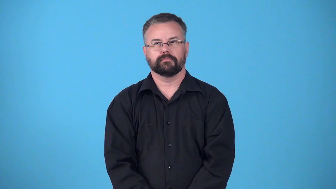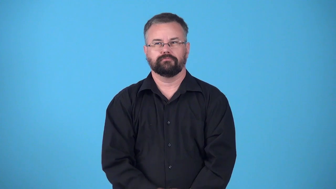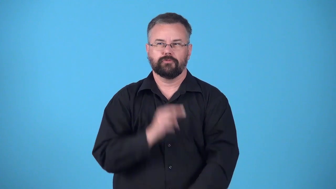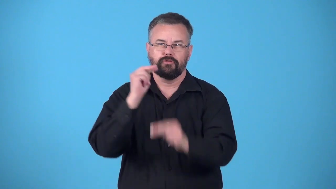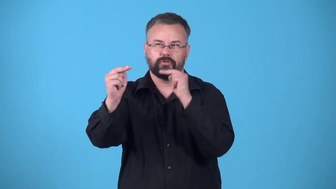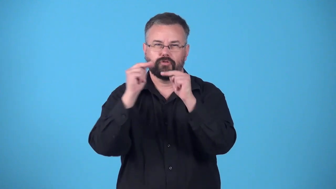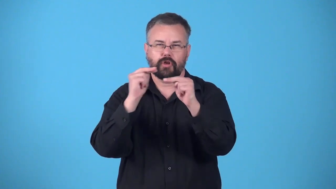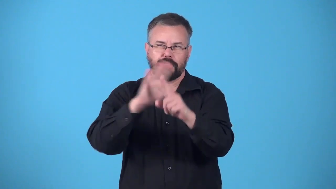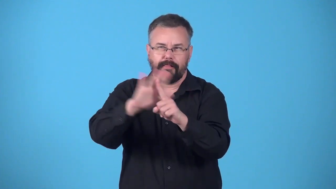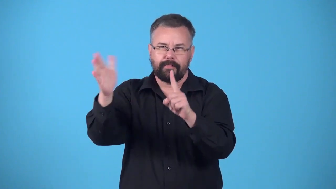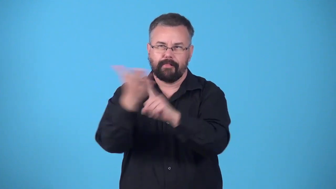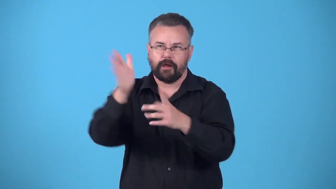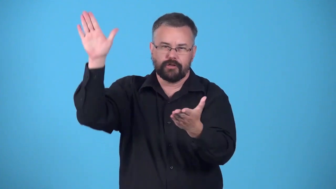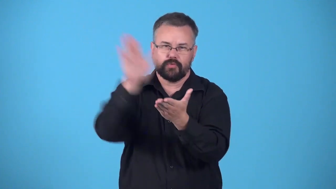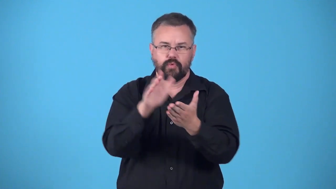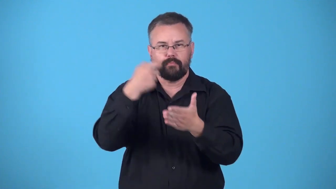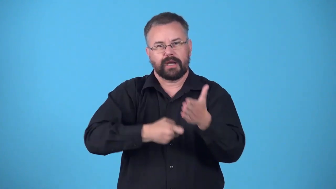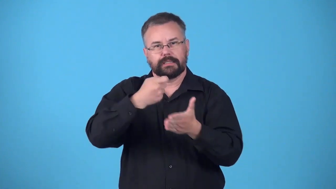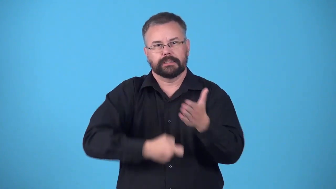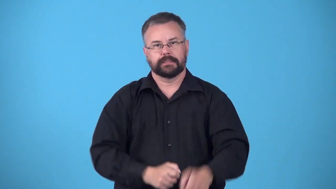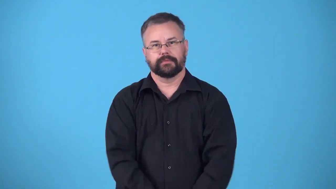bargain down, beat down